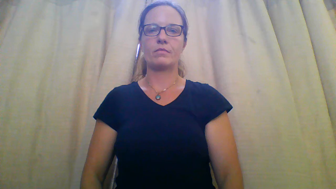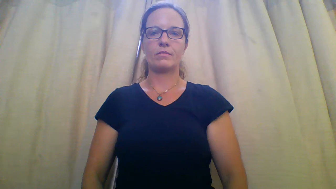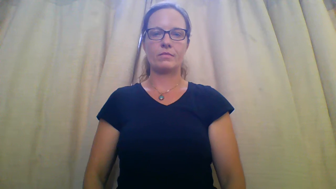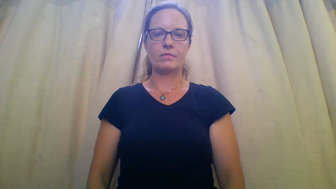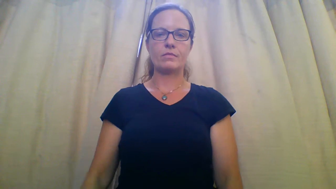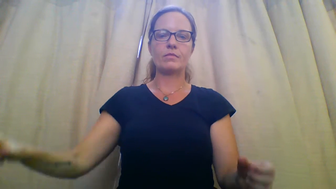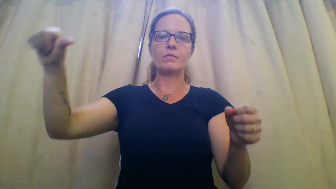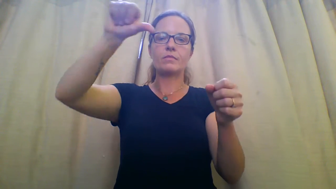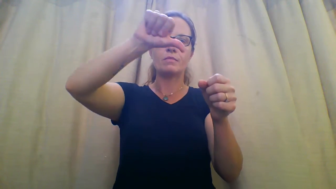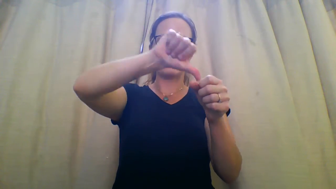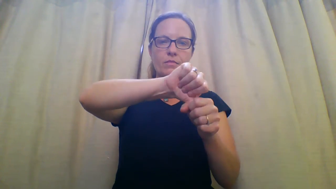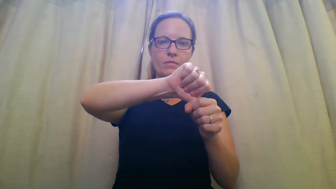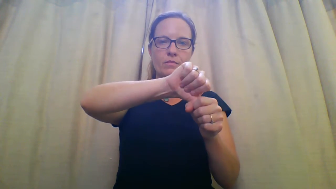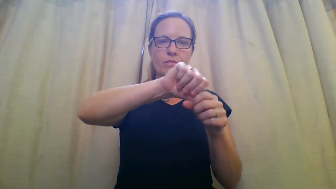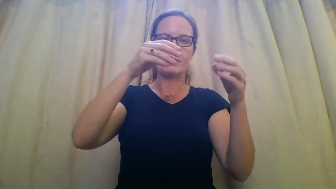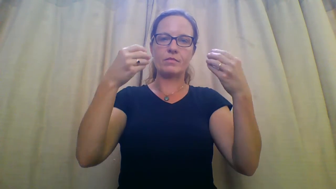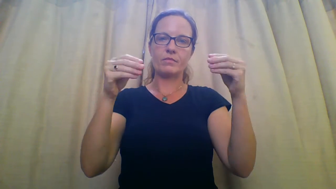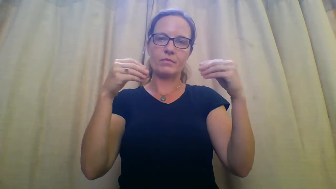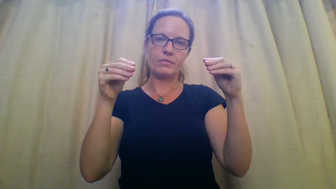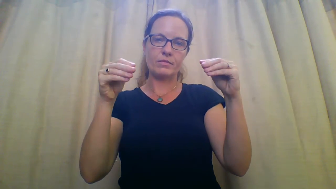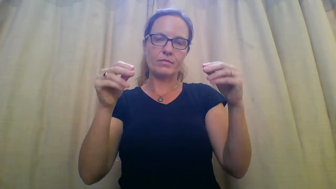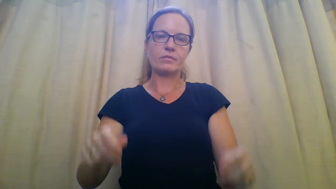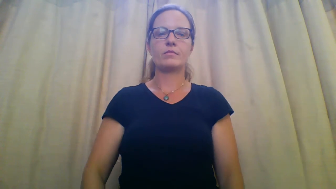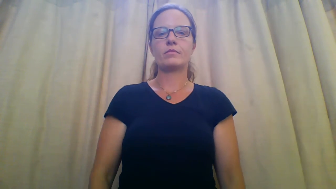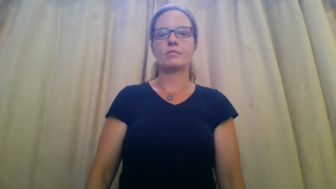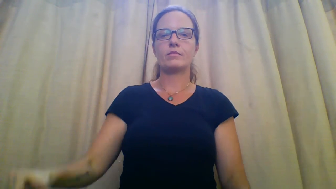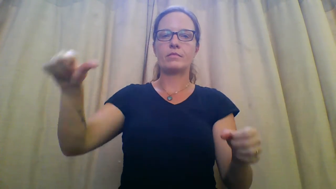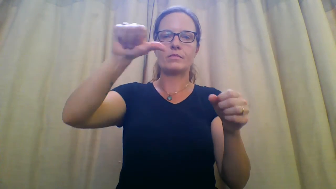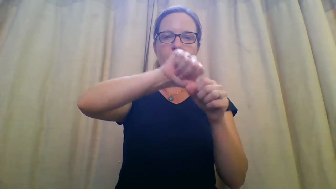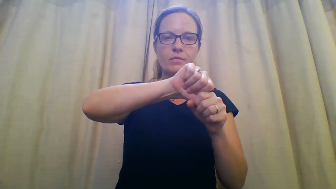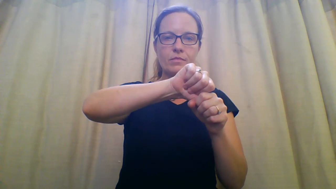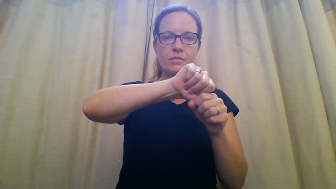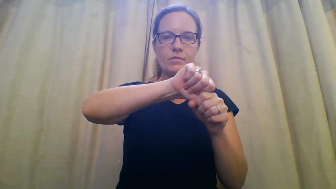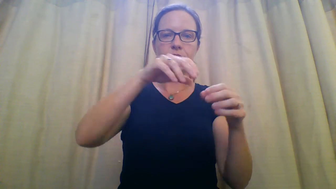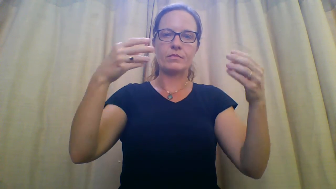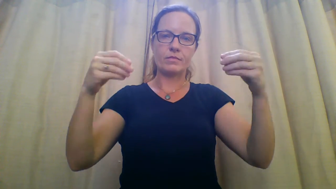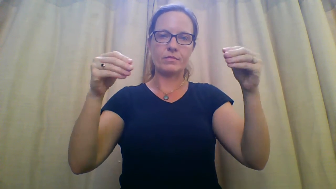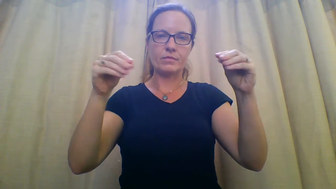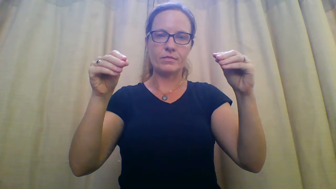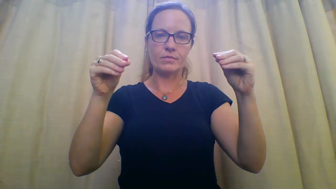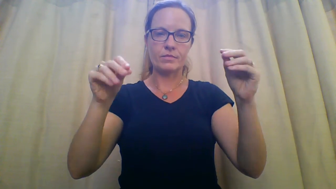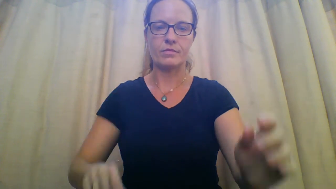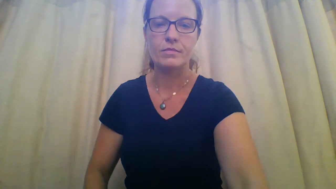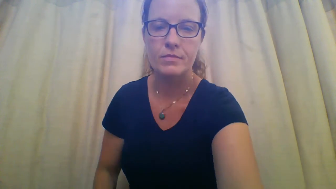Gas Station